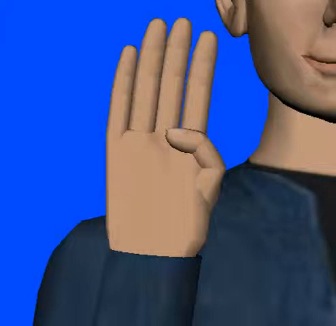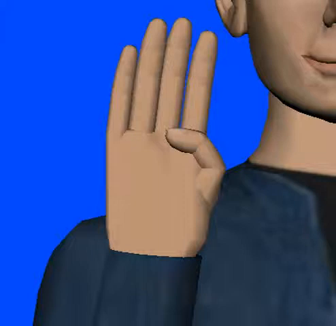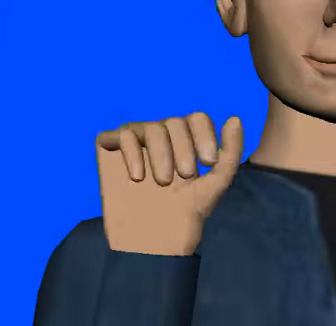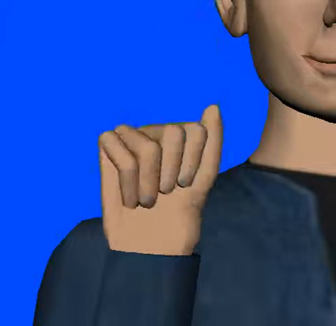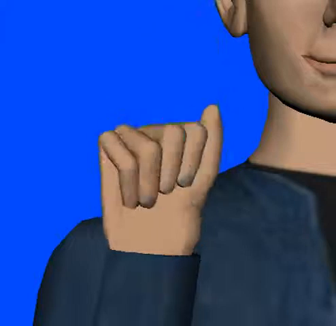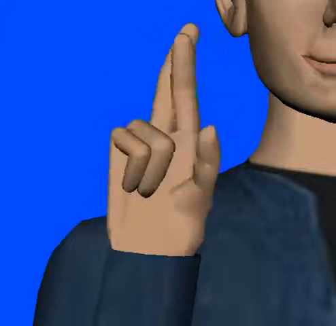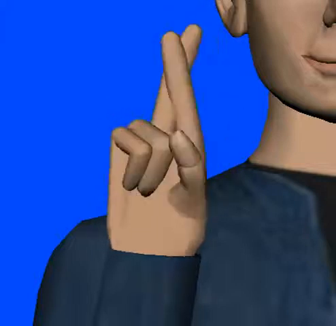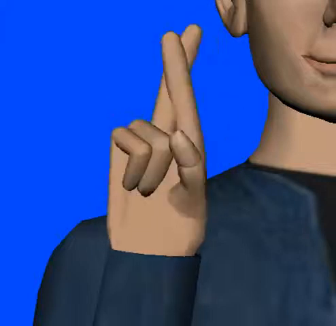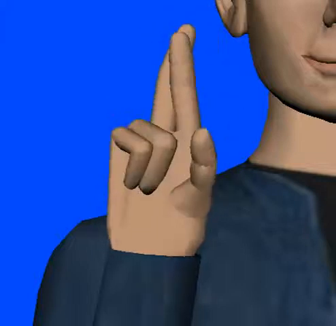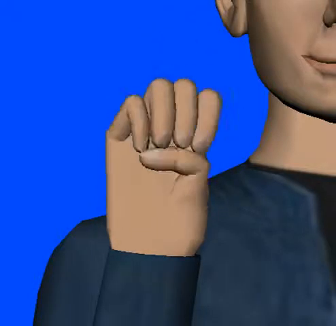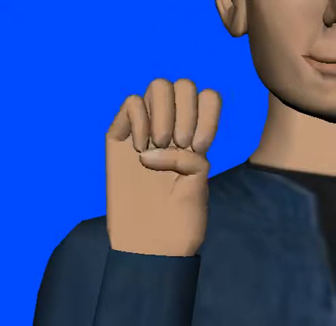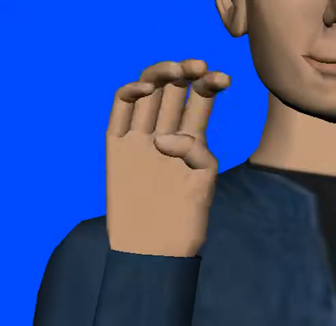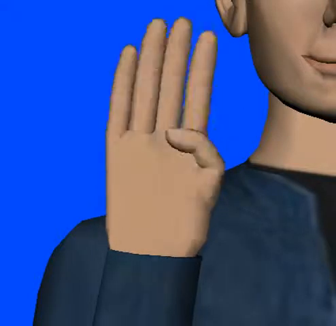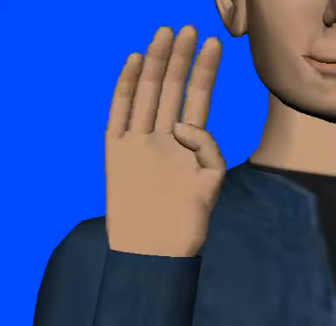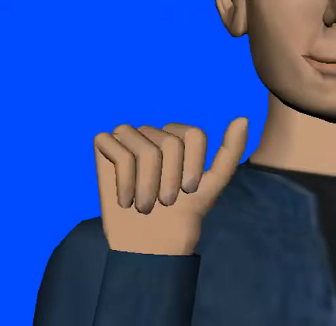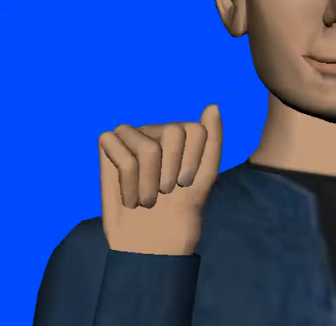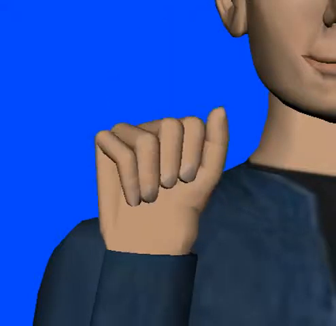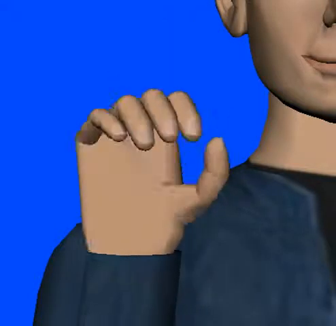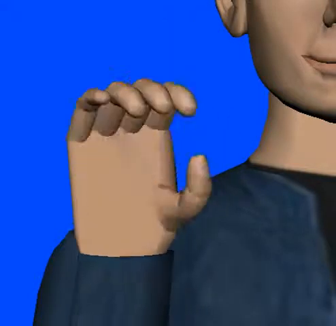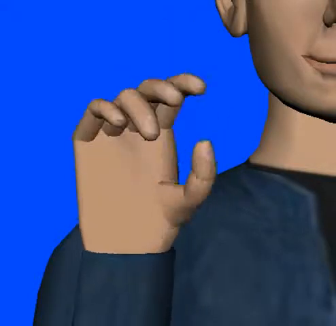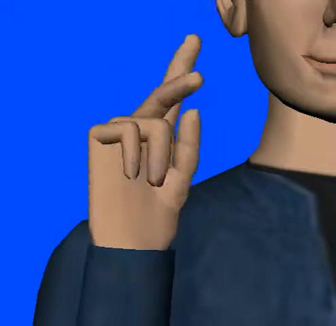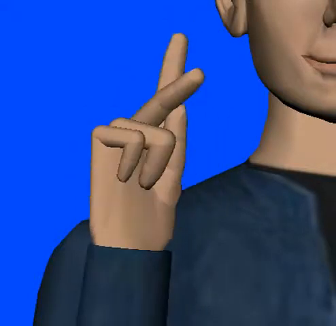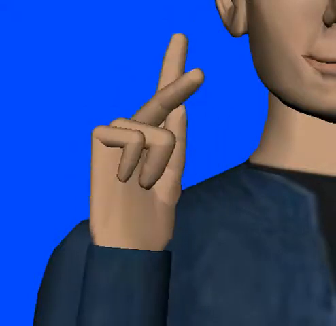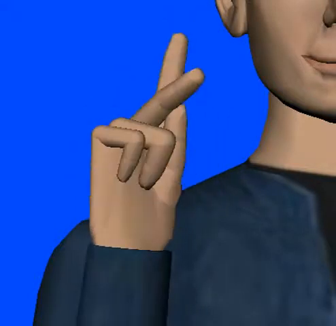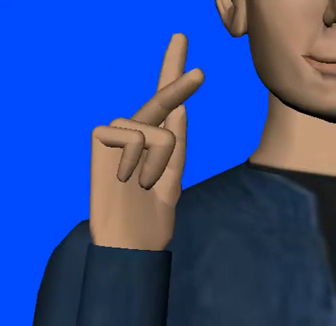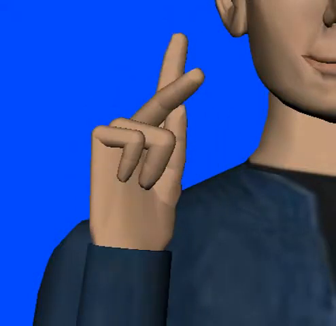bareback